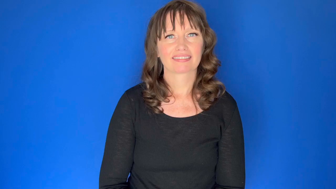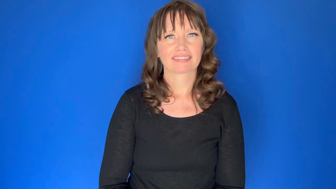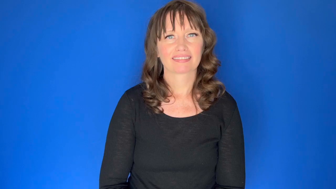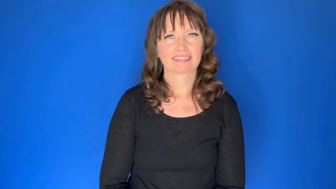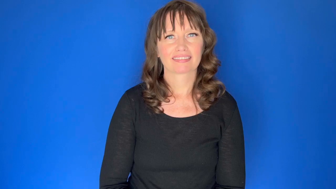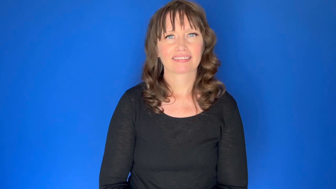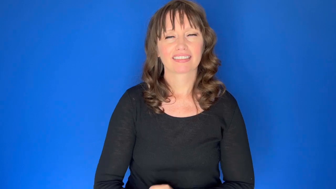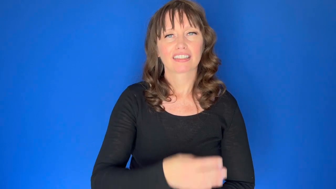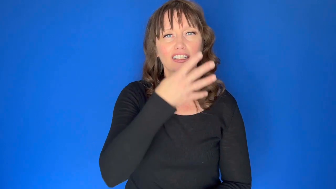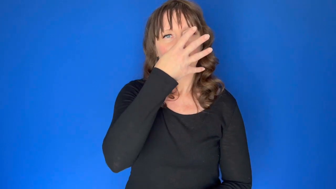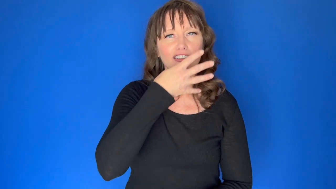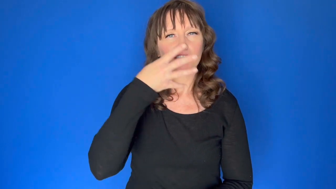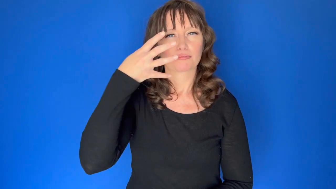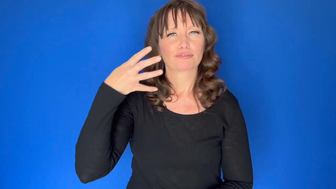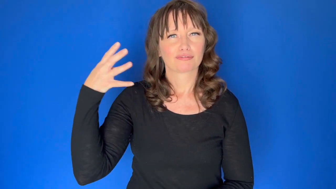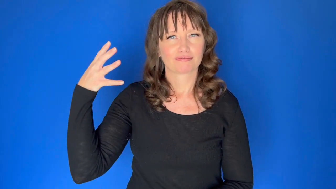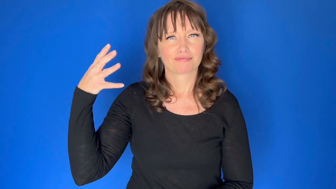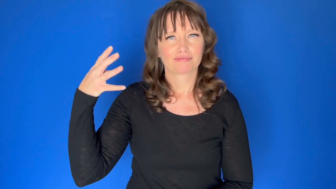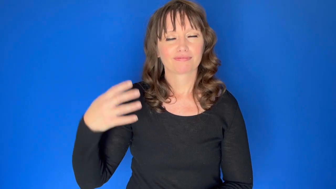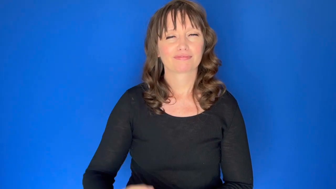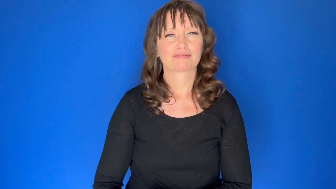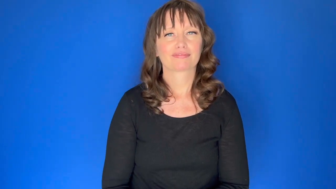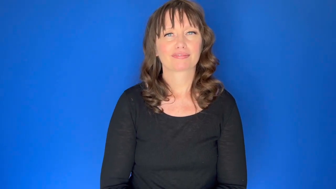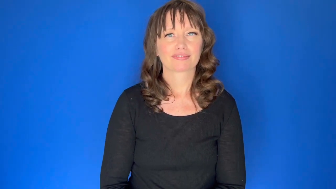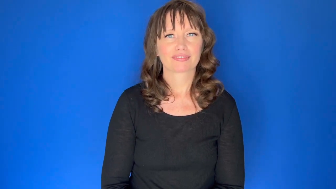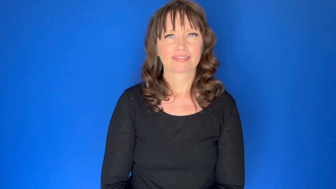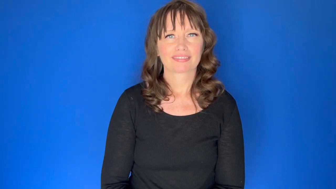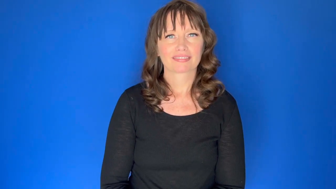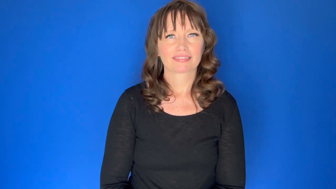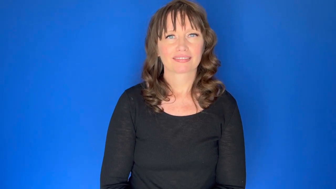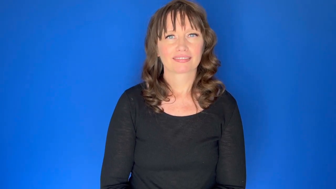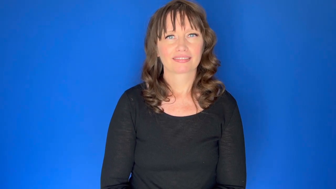immigrate immigration immigrant